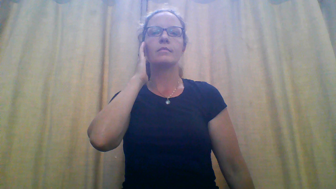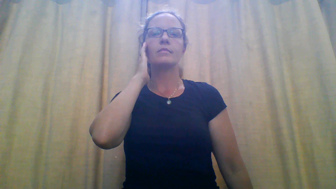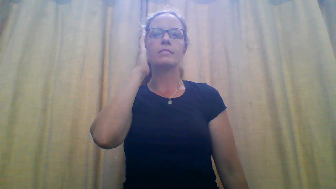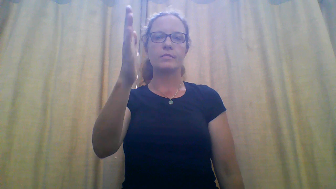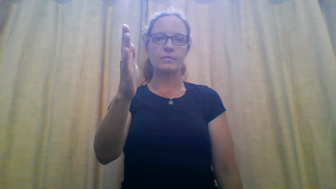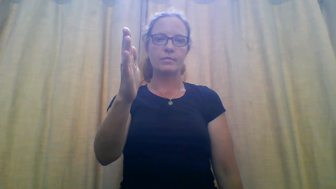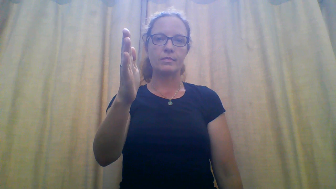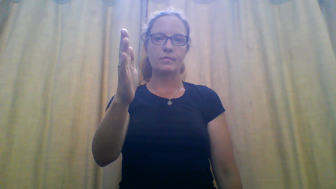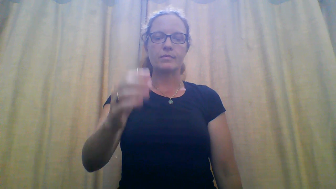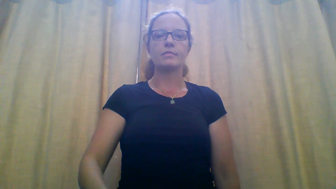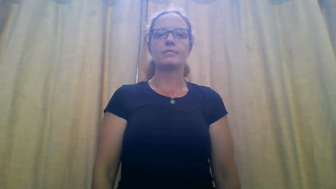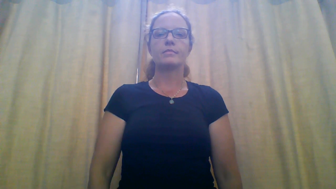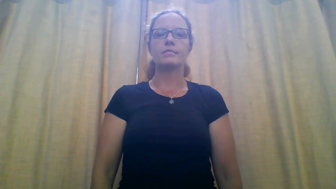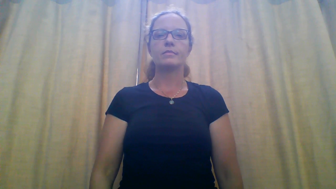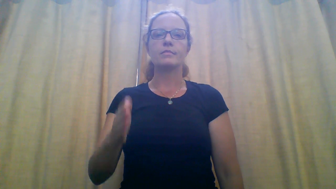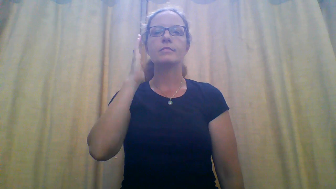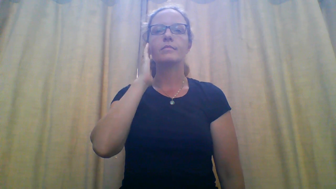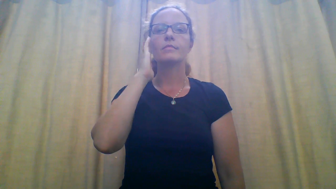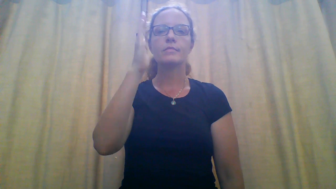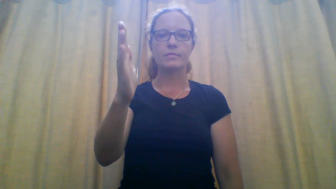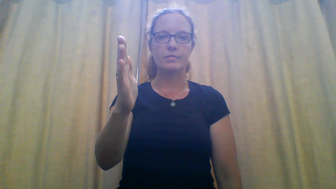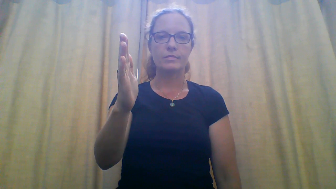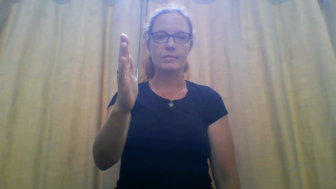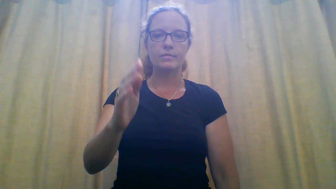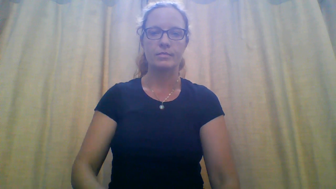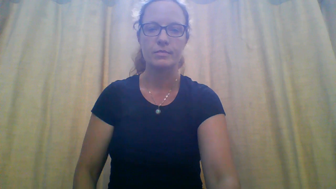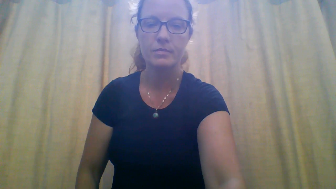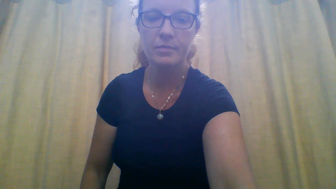Future